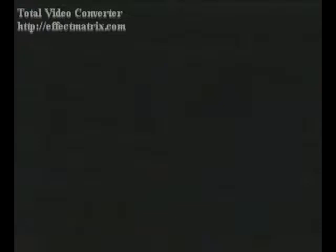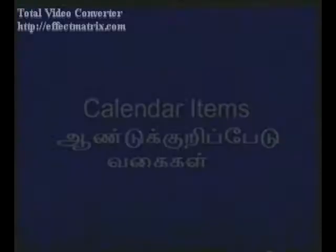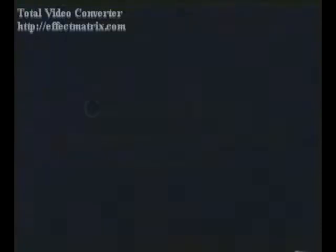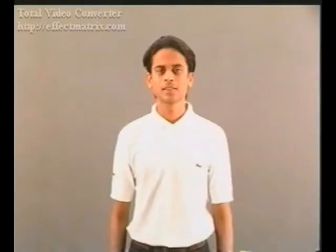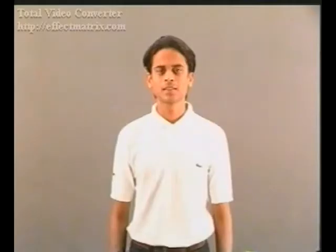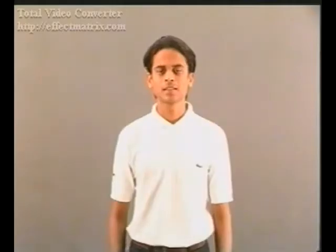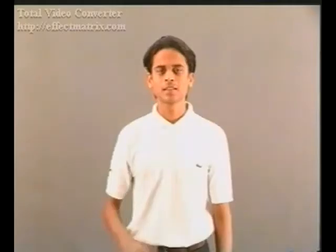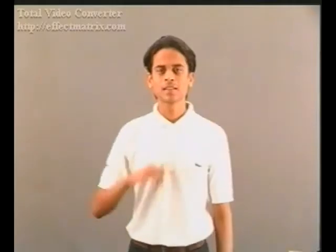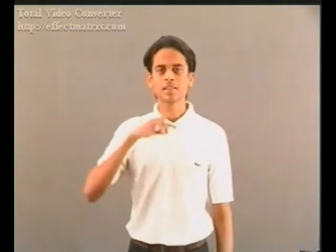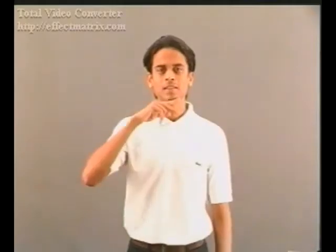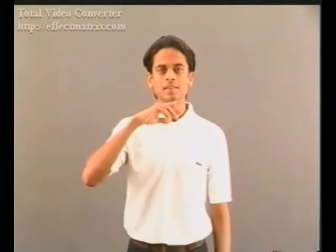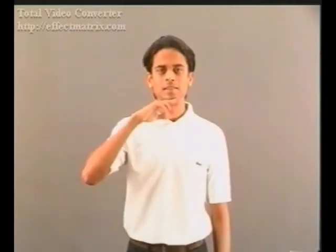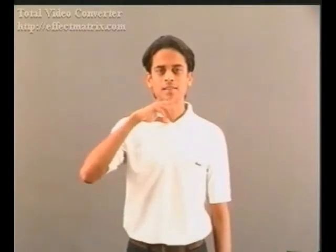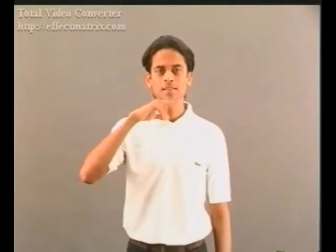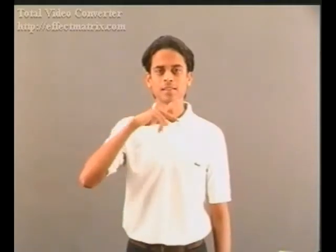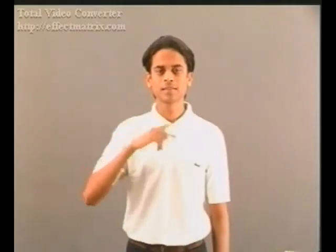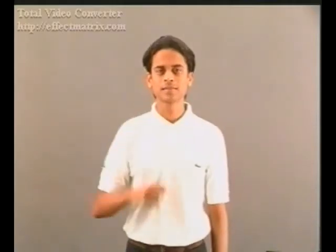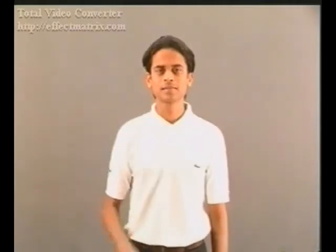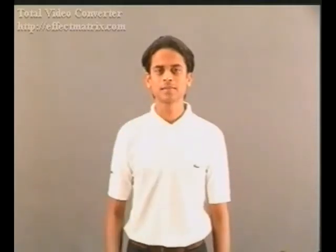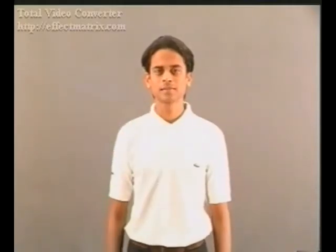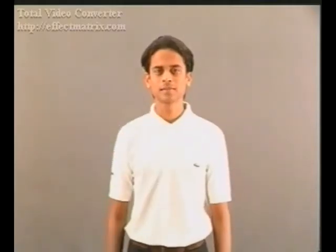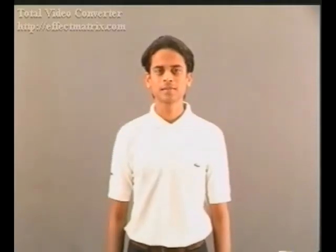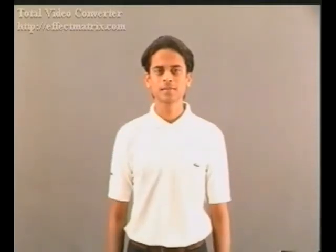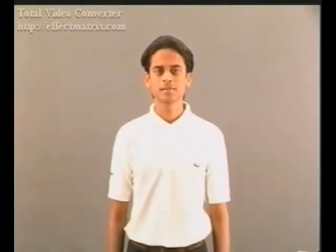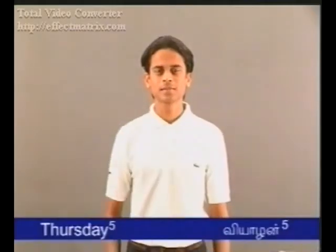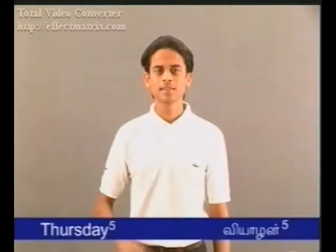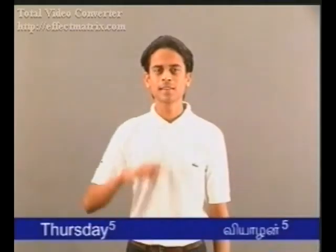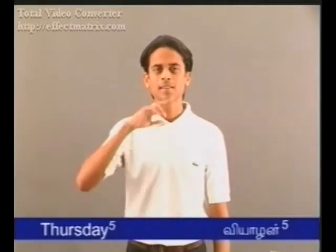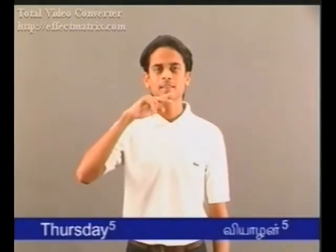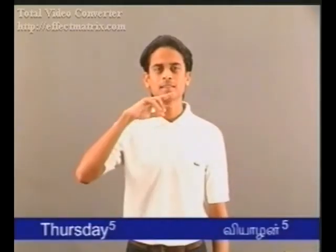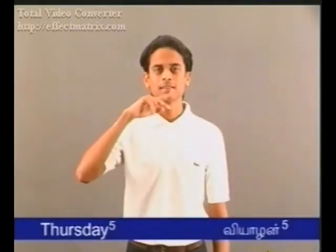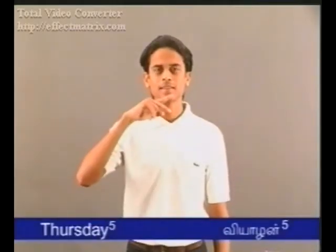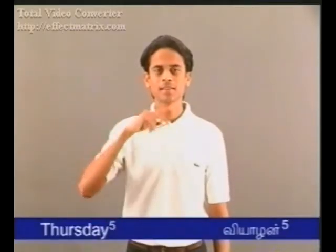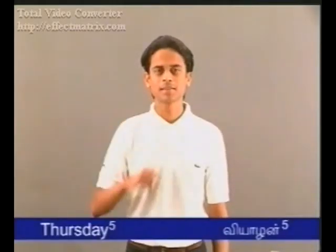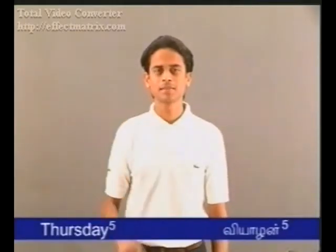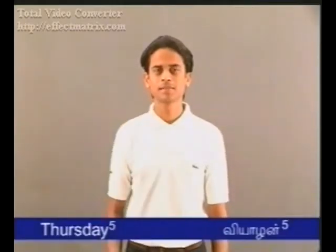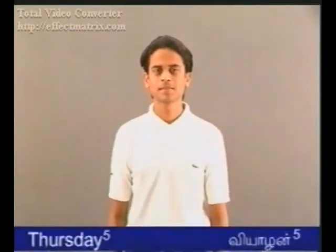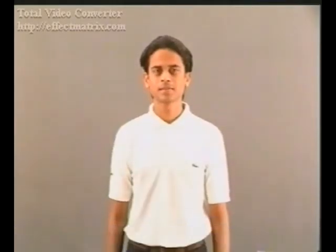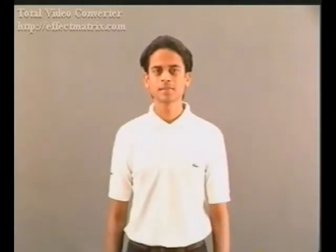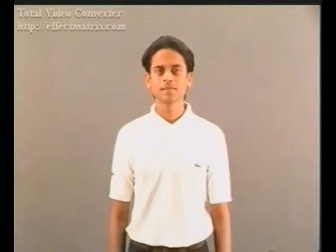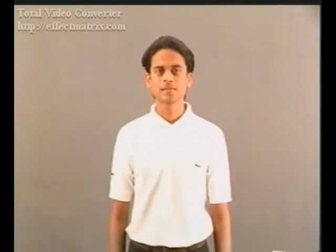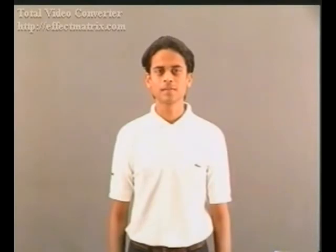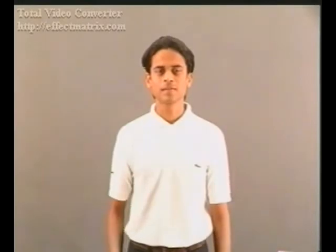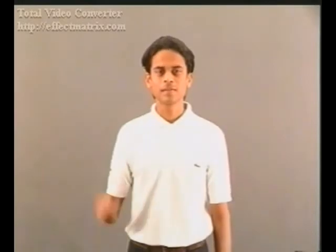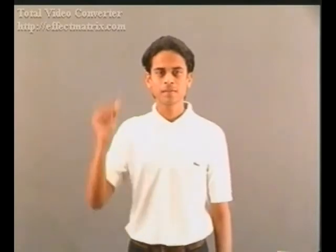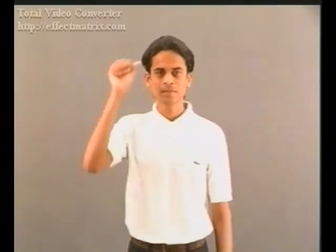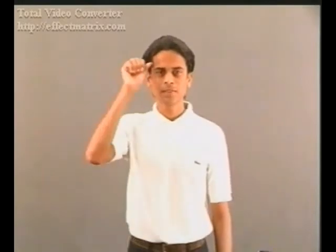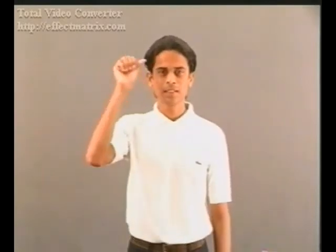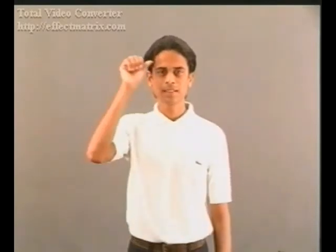thursday